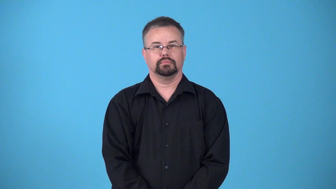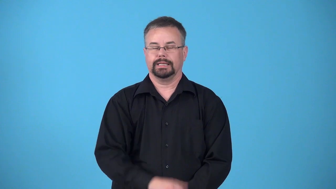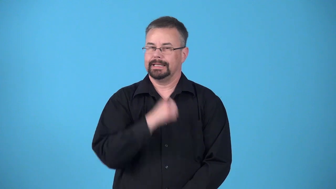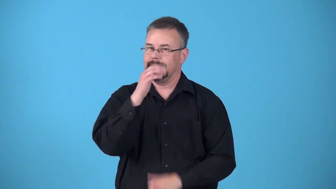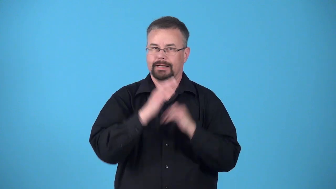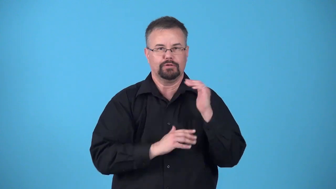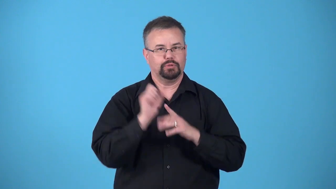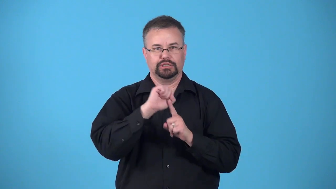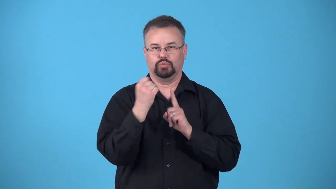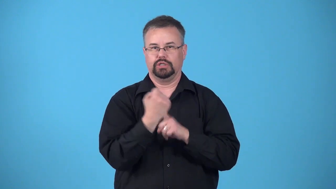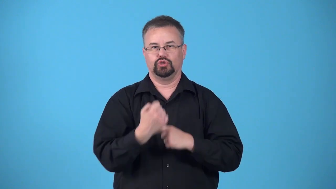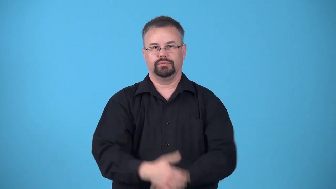like a fish out of water